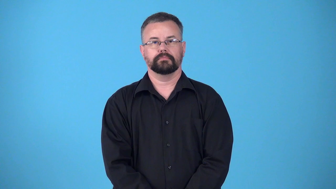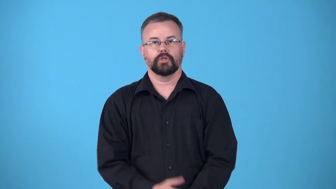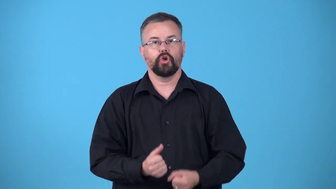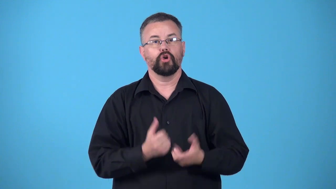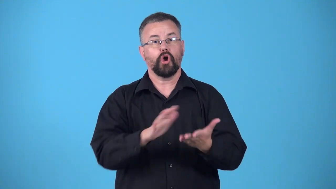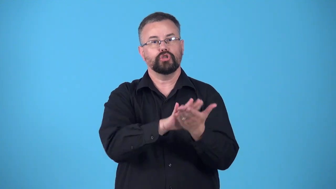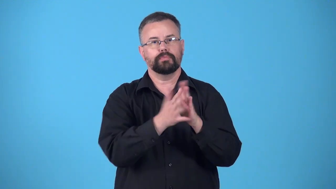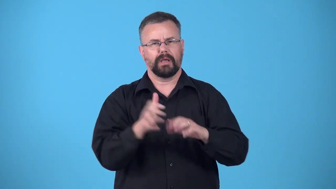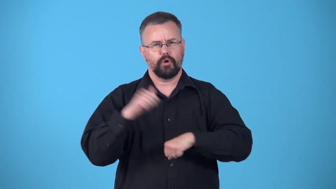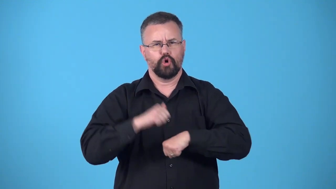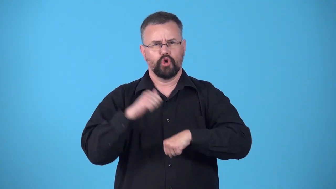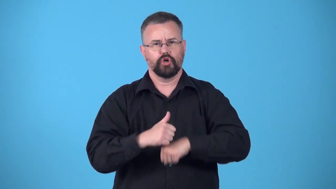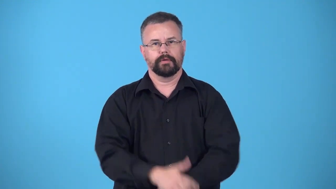cure